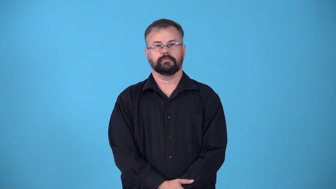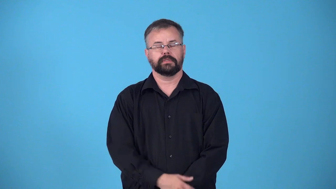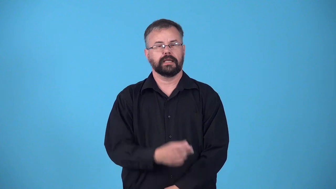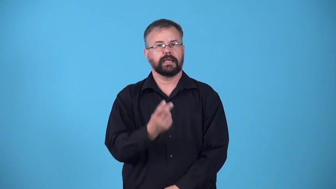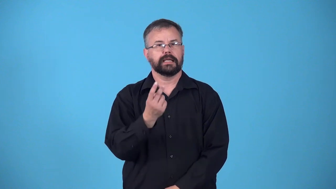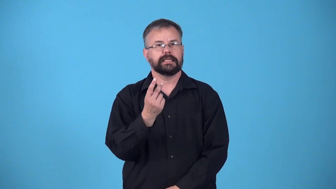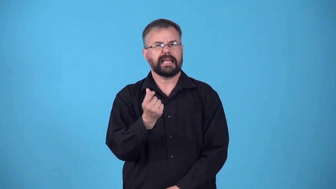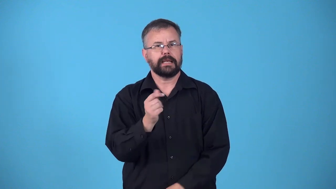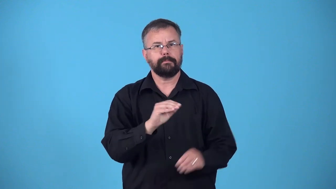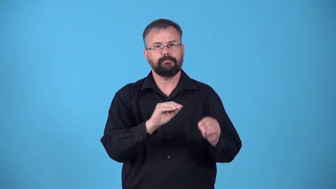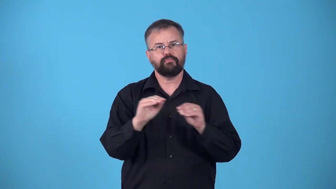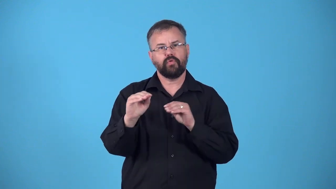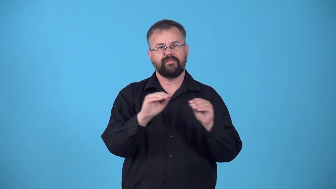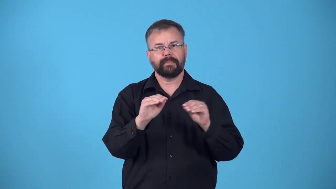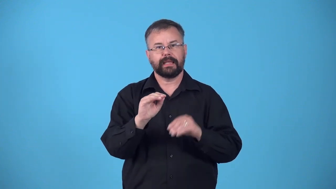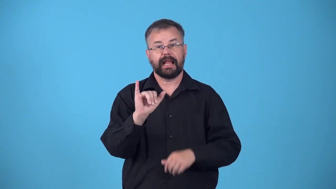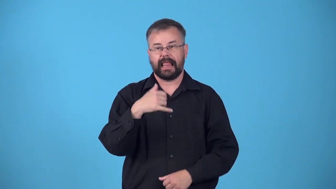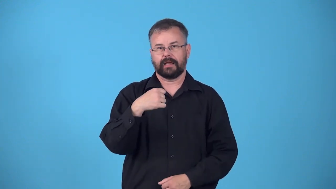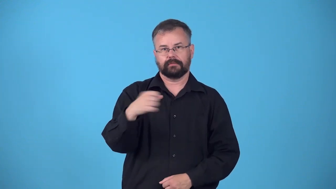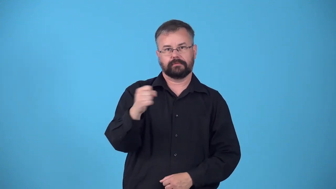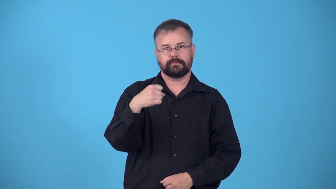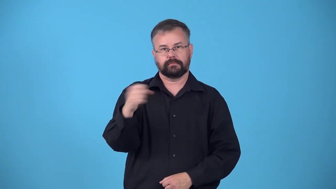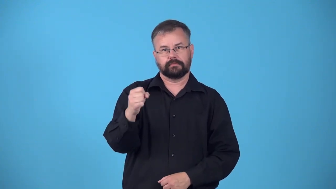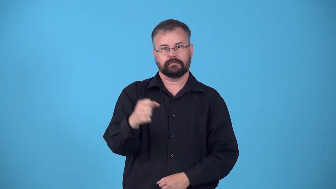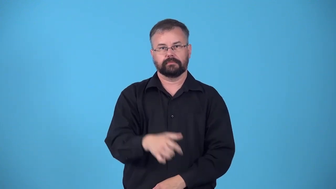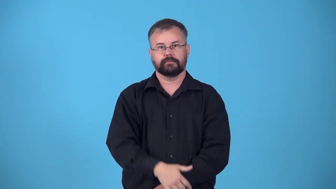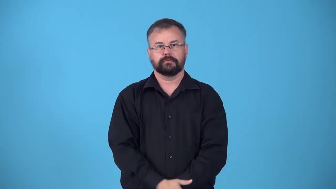flick